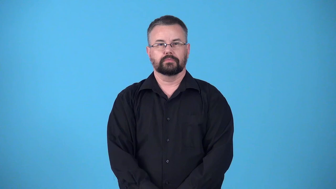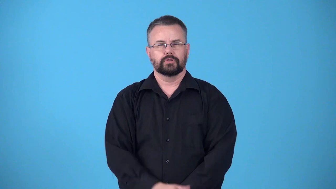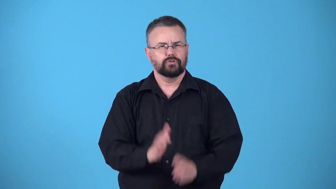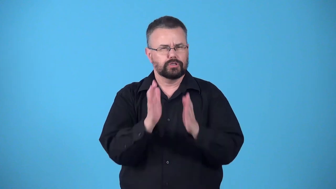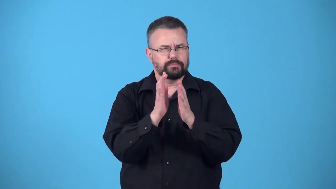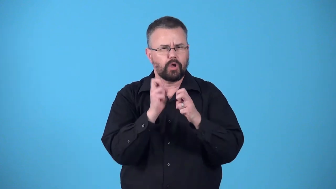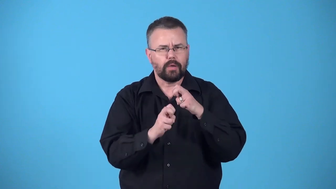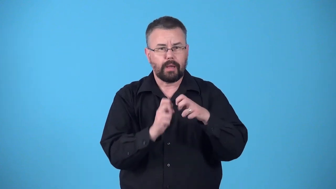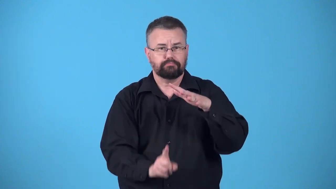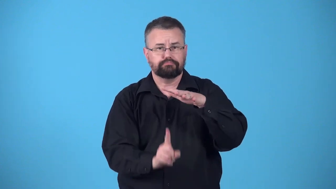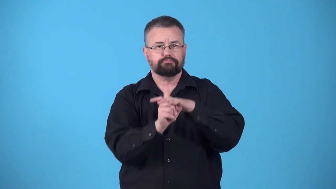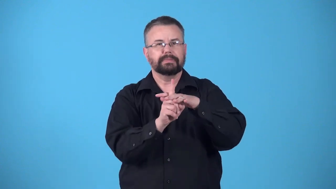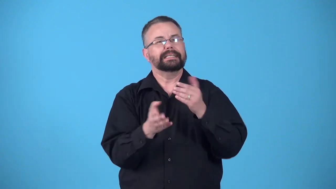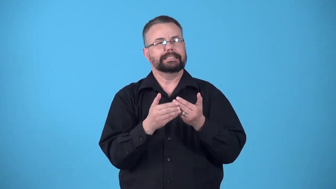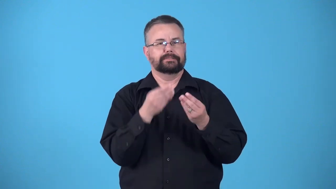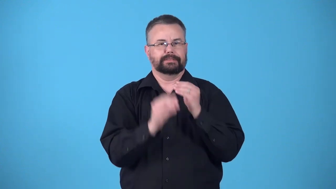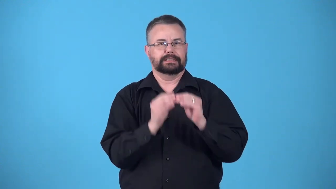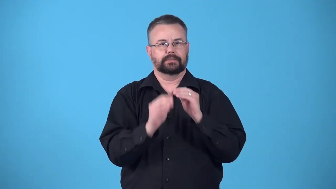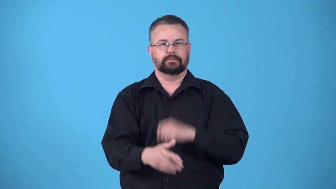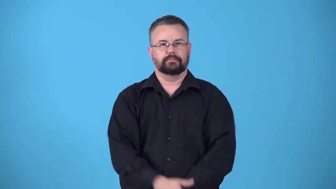bump in the road